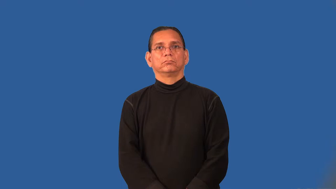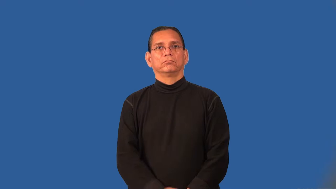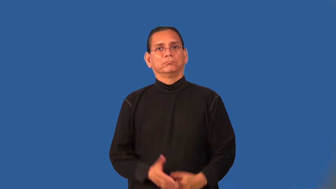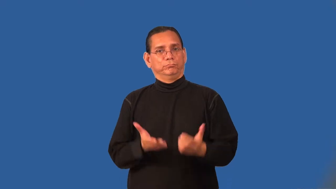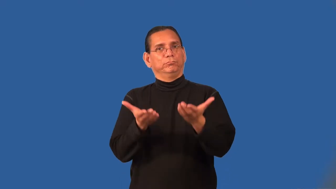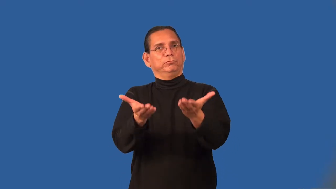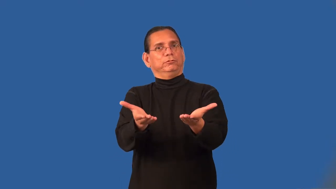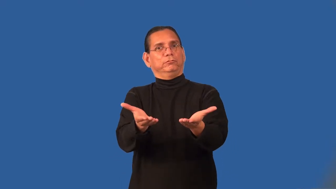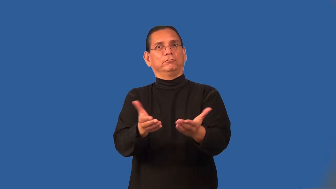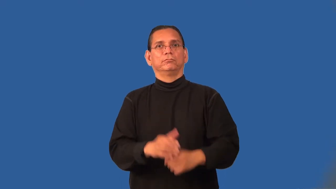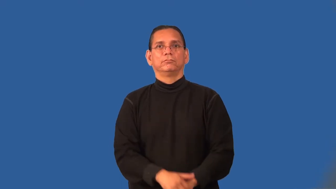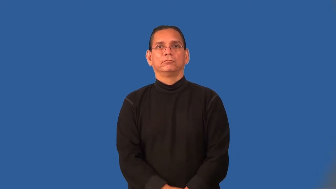presence